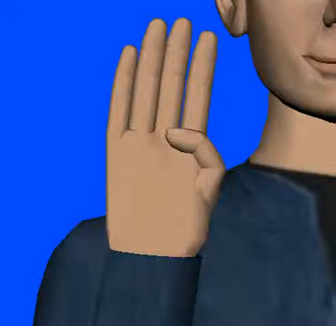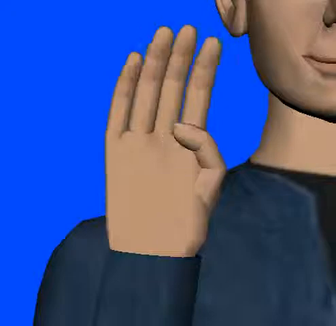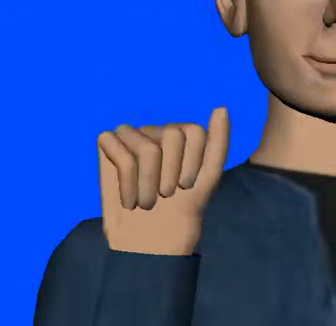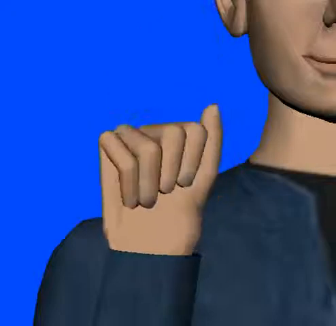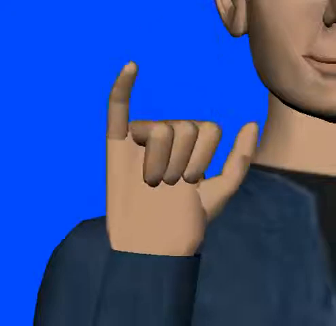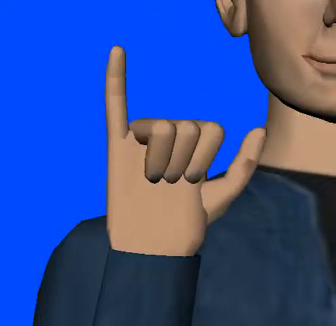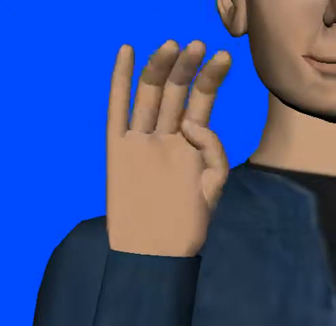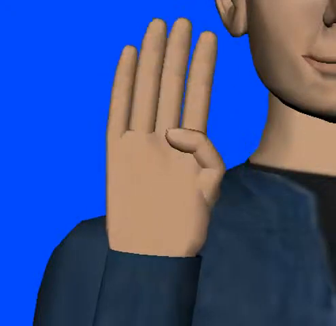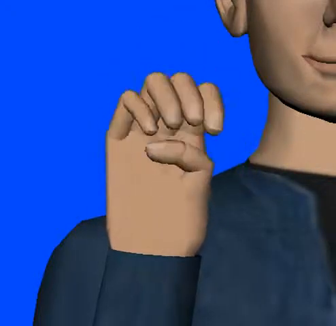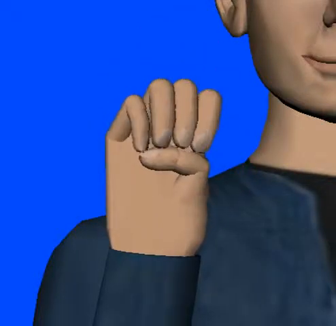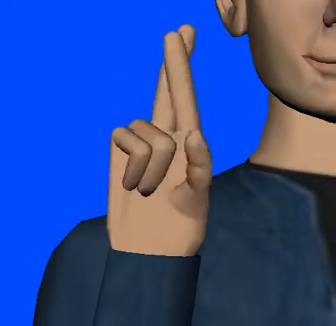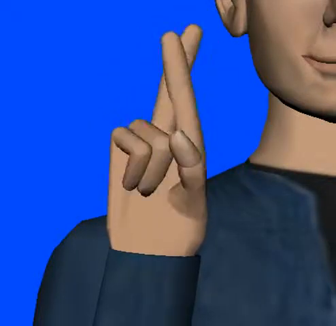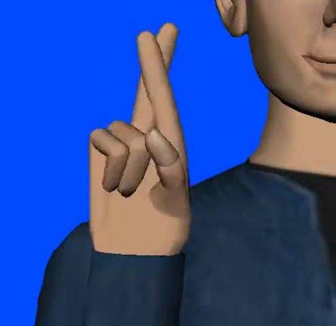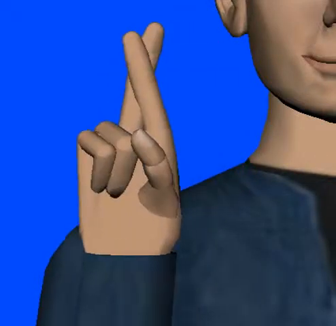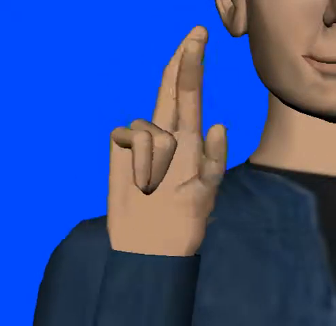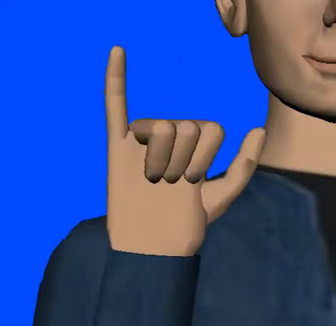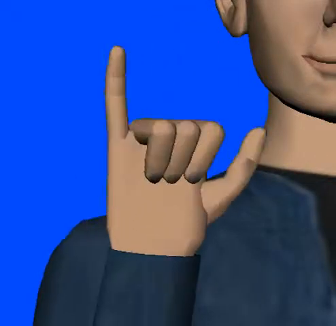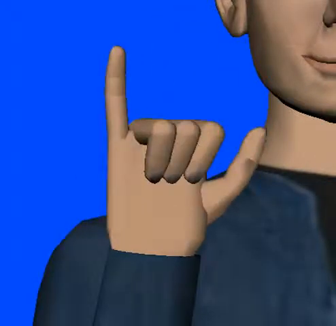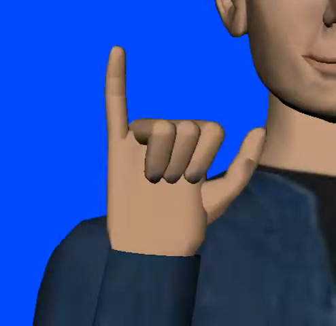bayberry